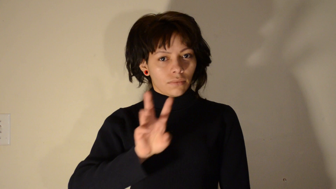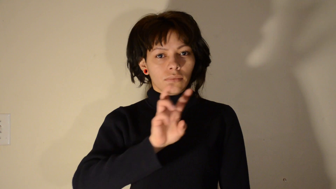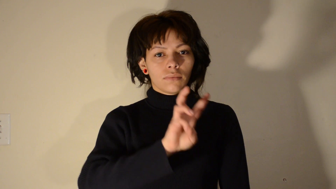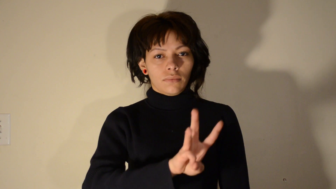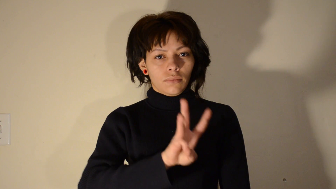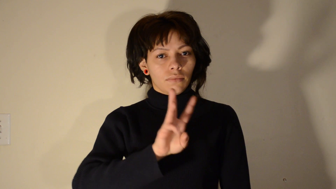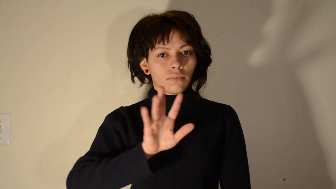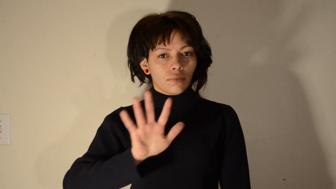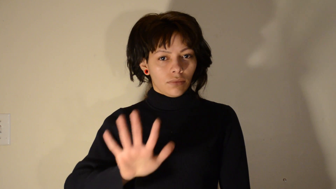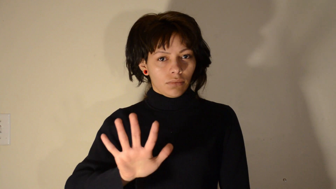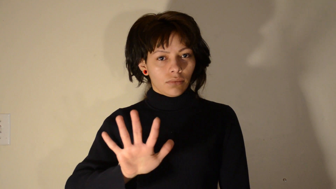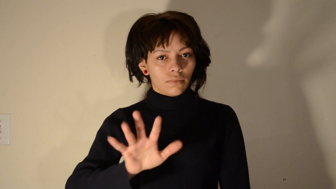number35